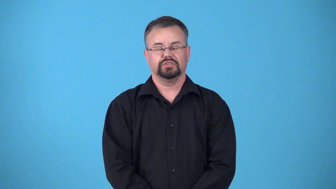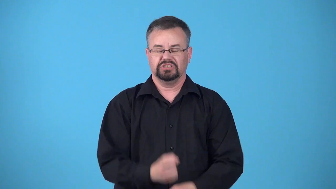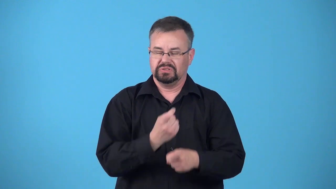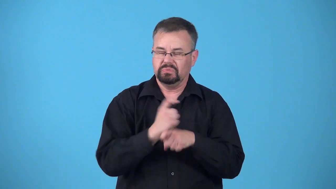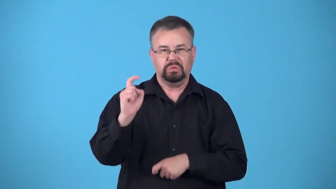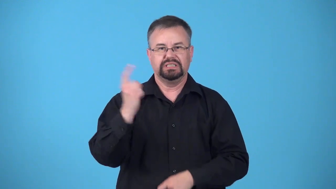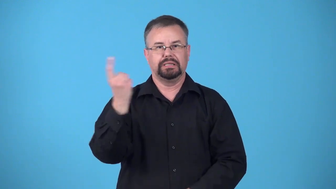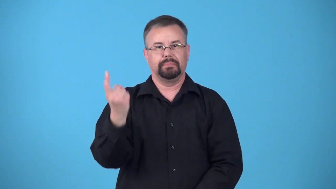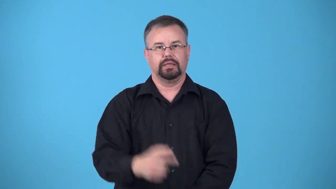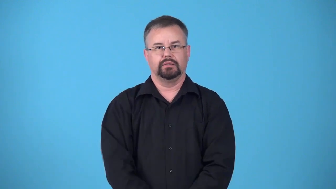throw in a monkey wrench